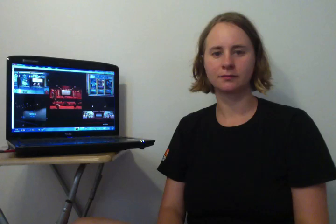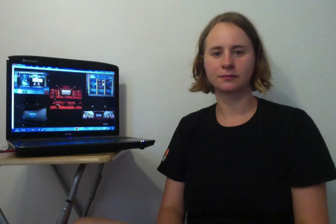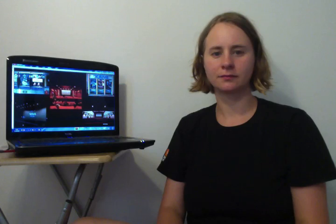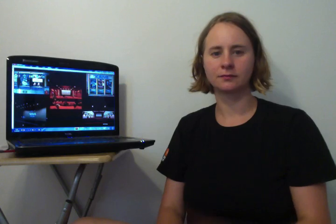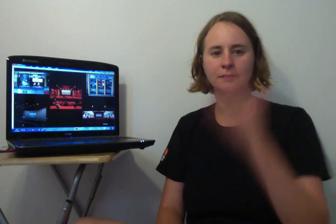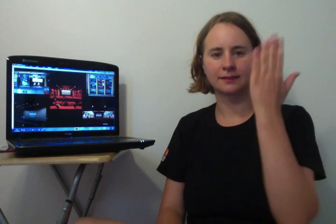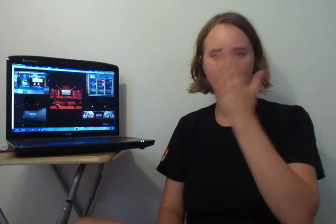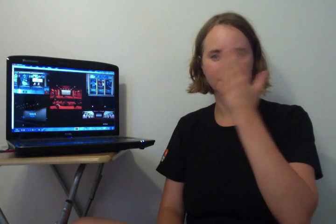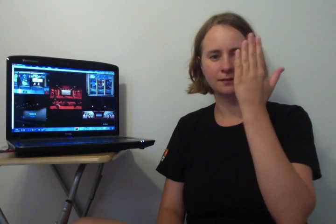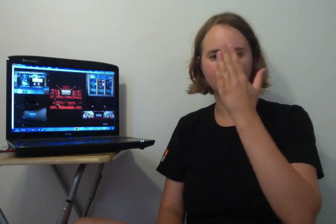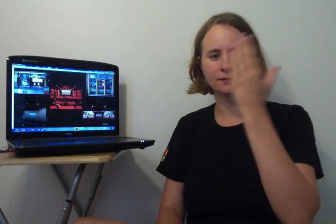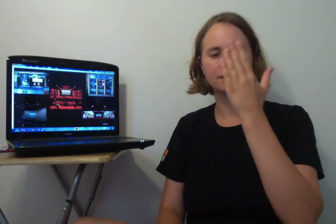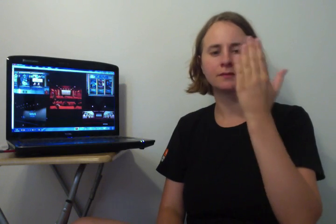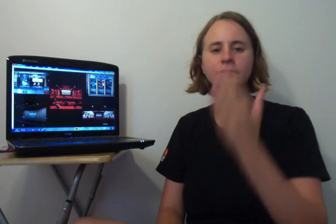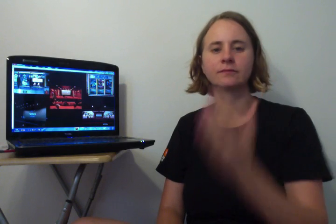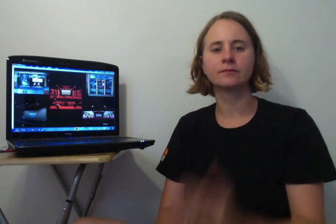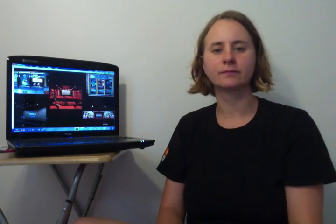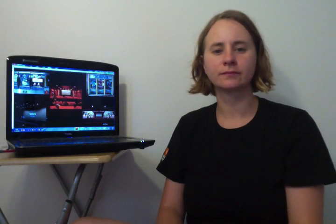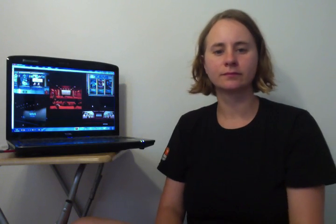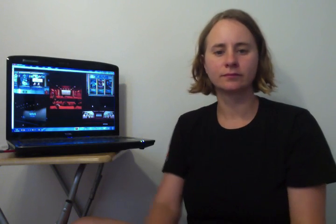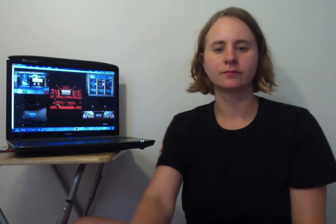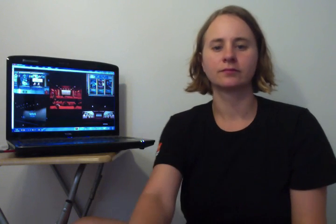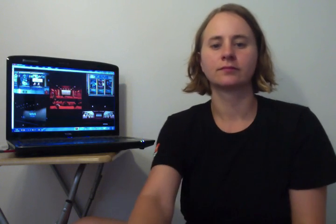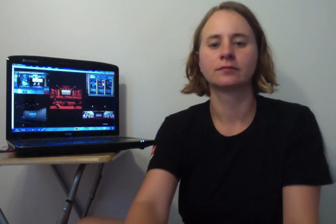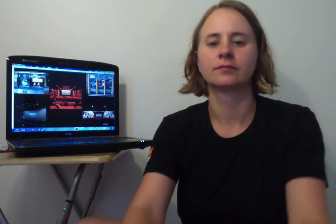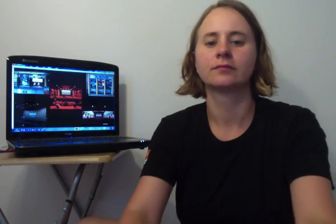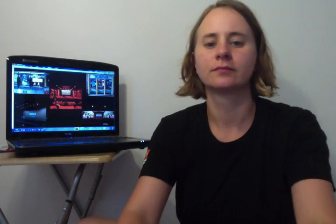movie